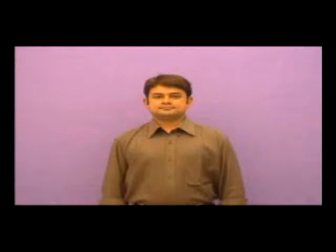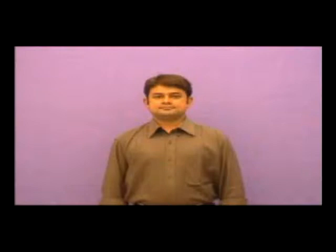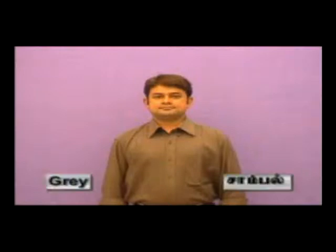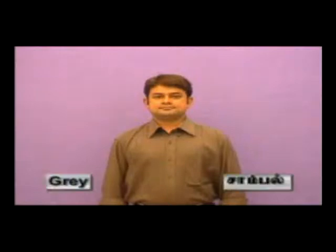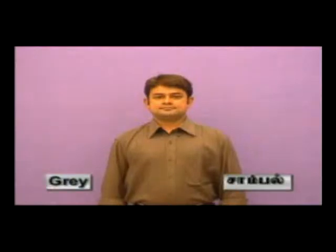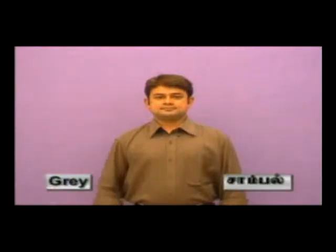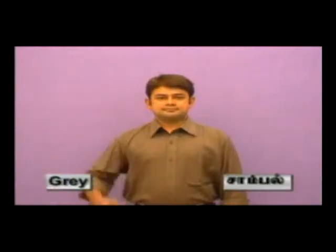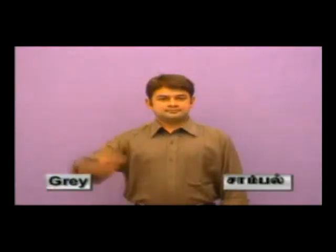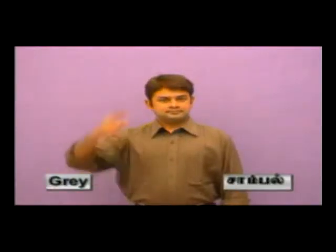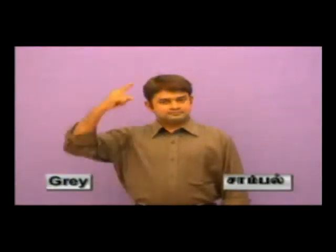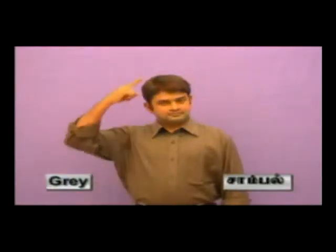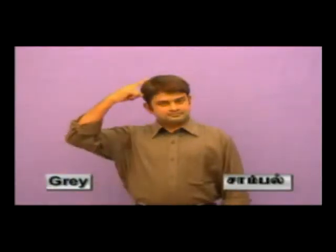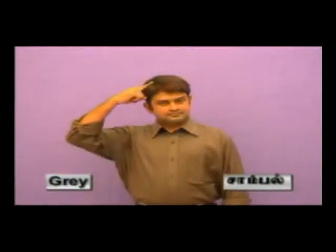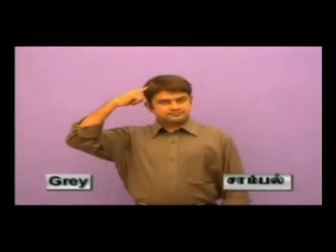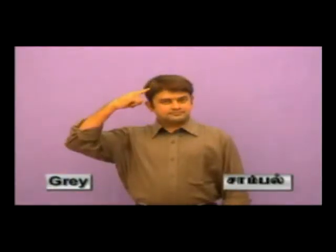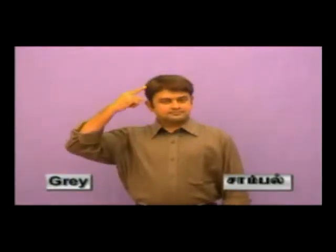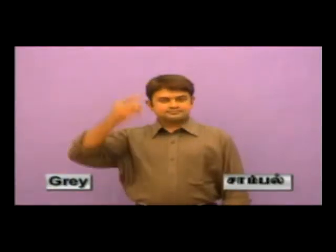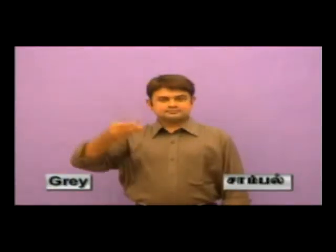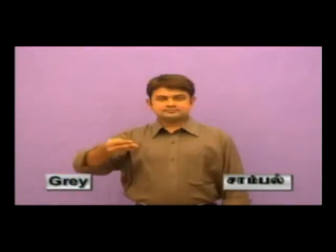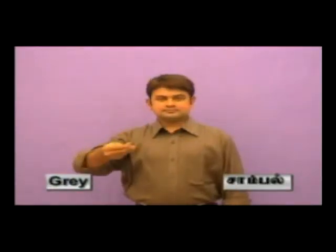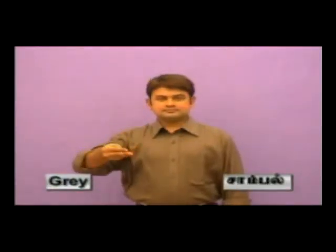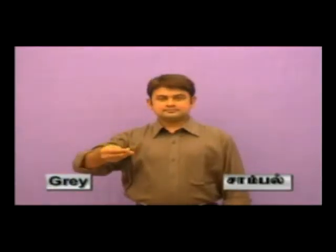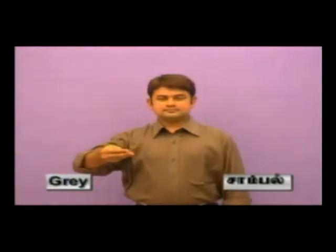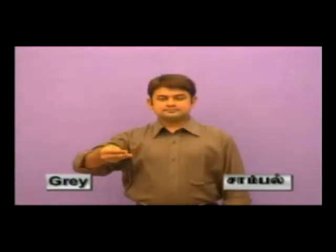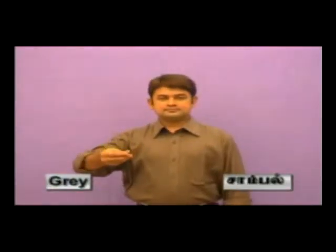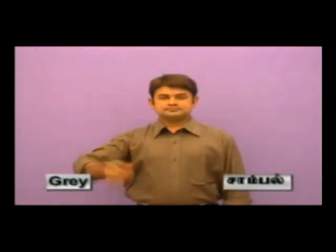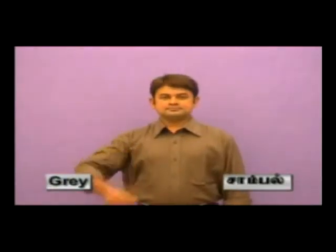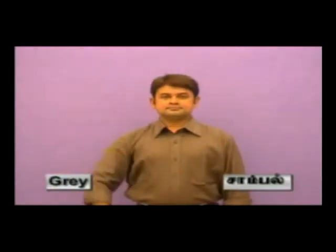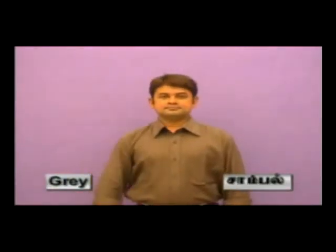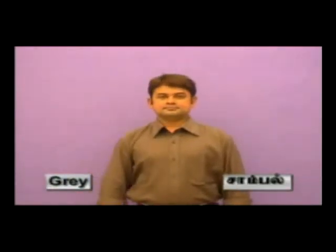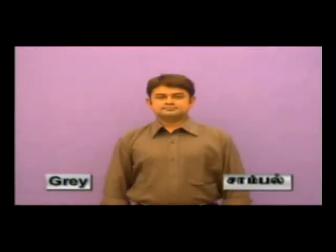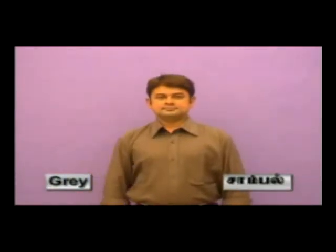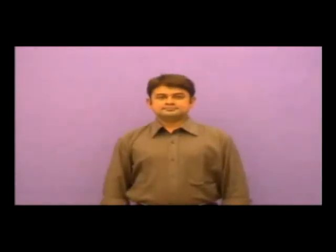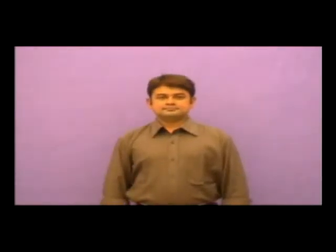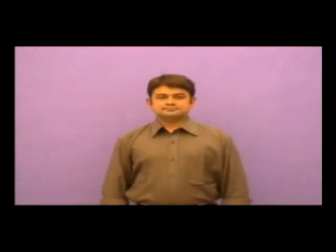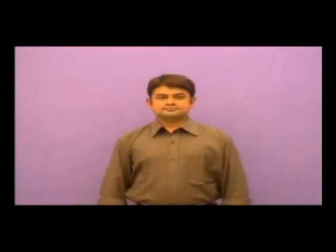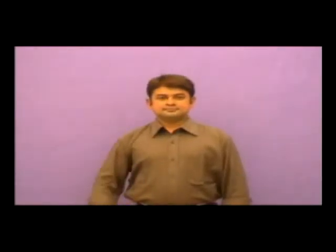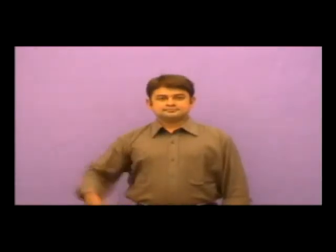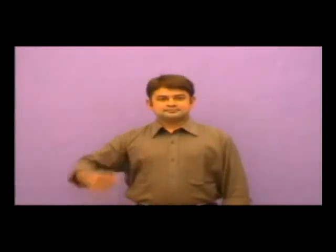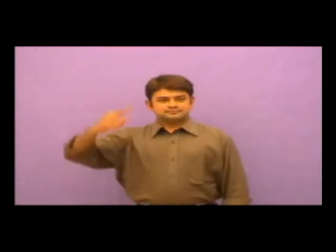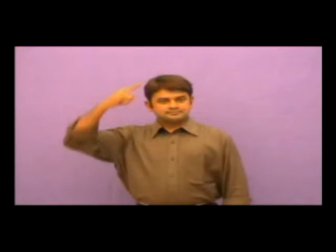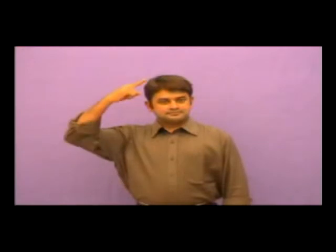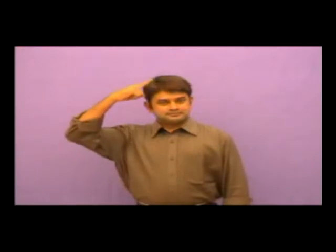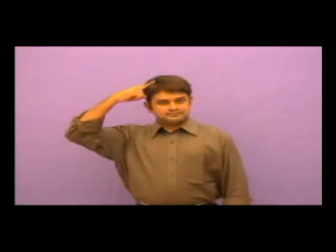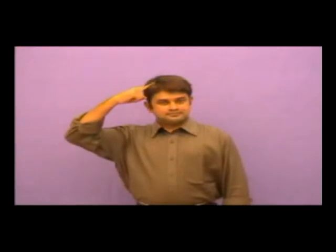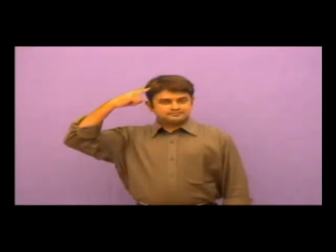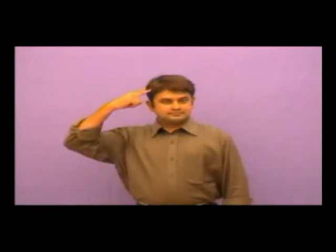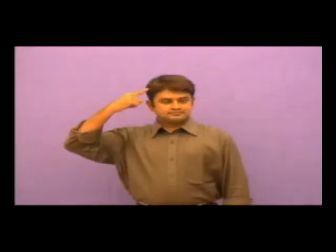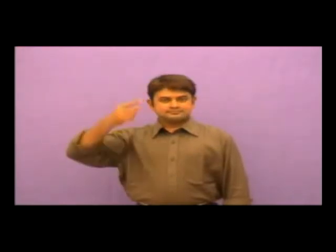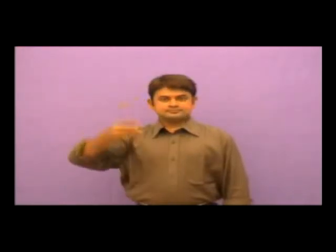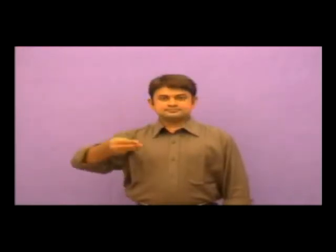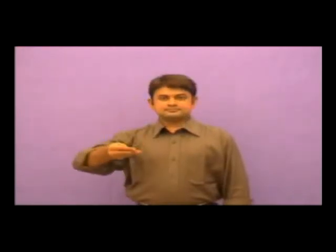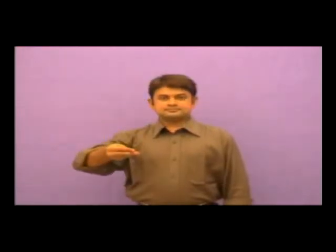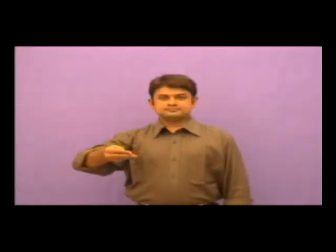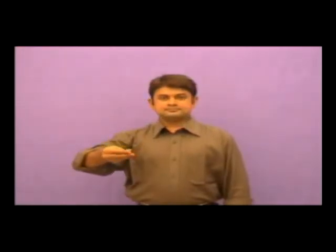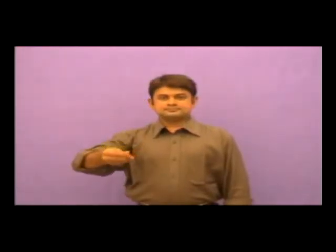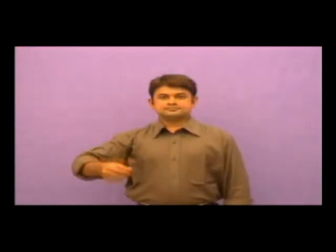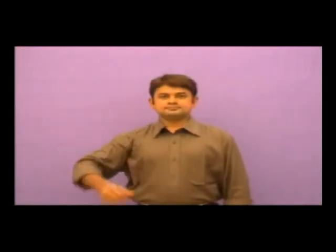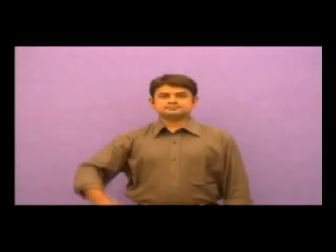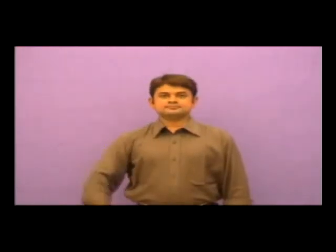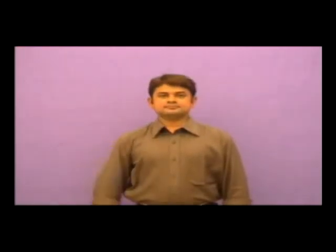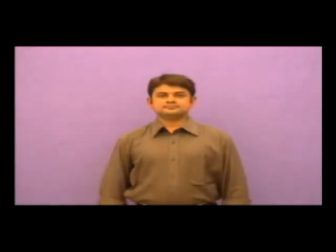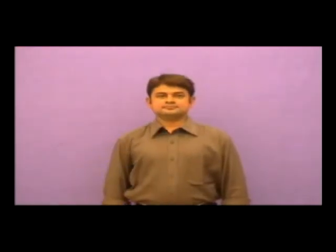Grey